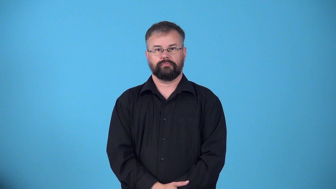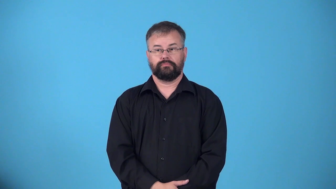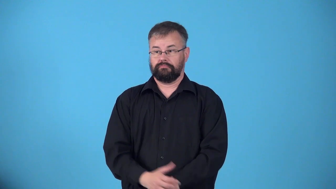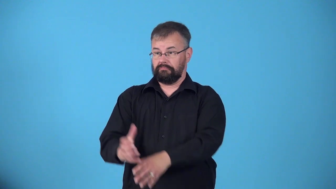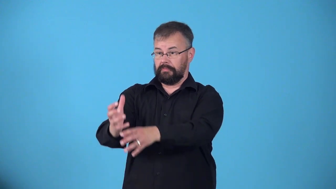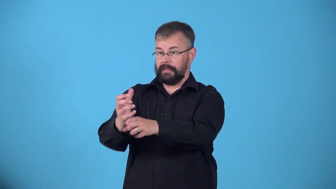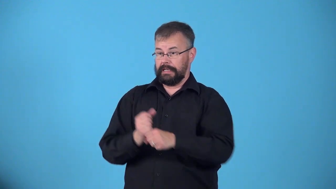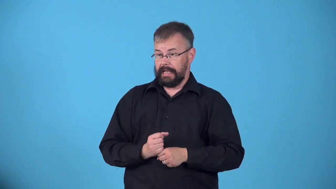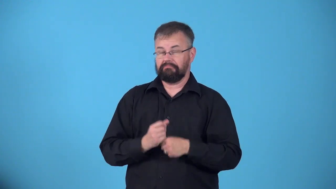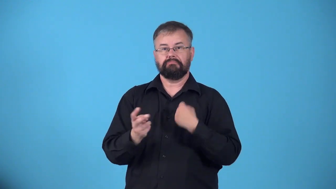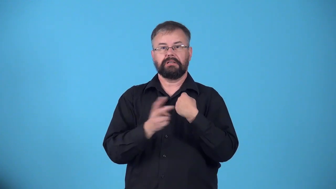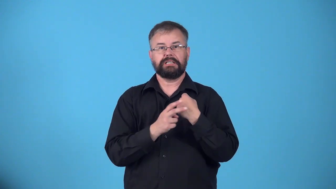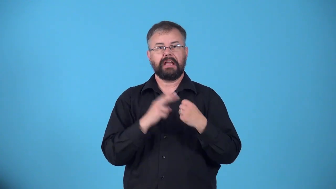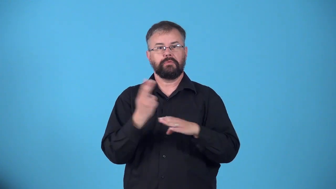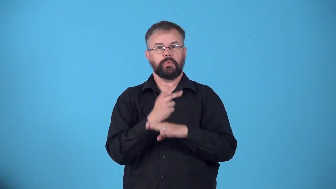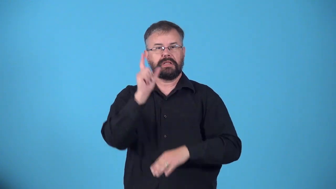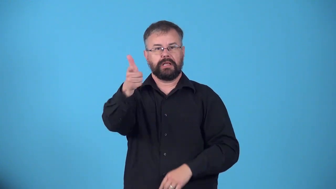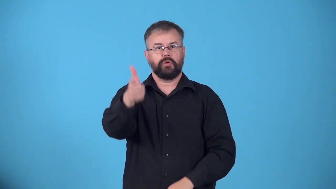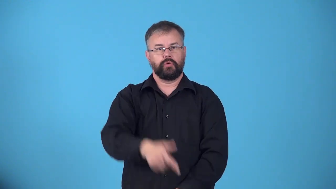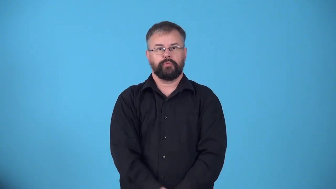reserve